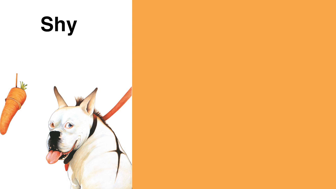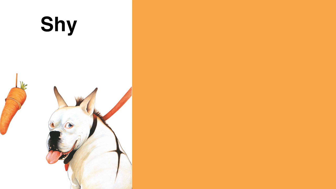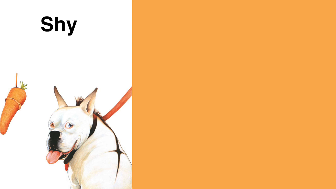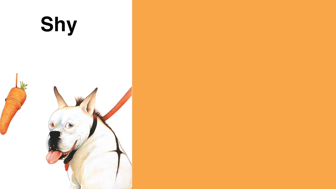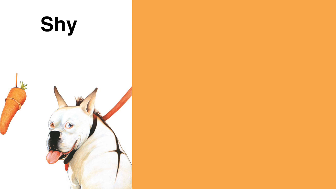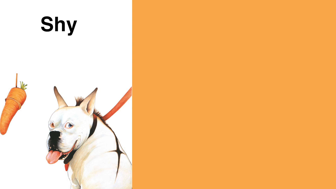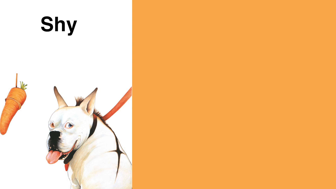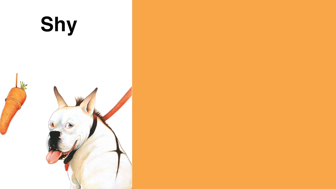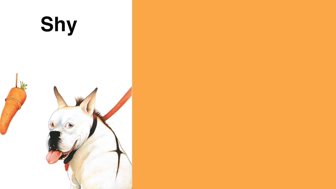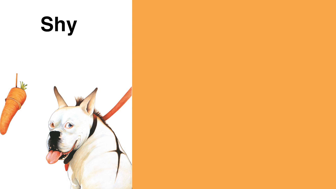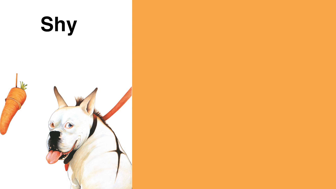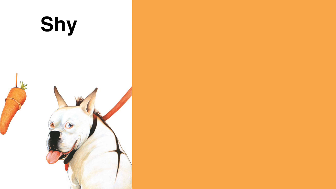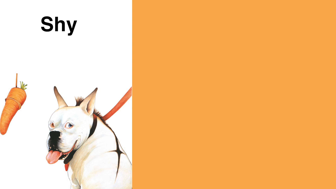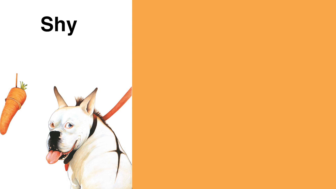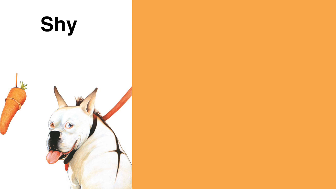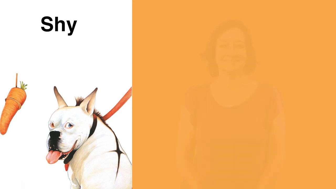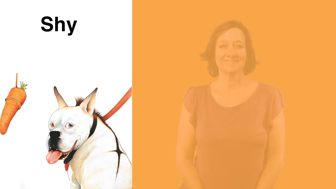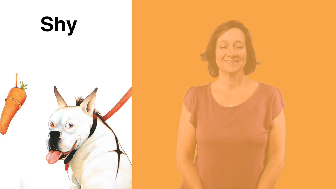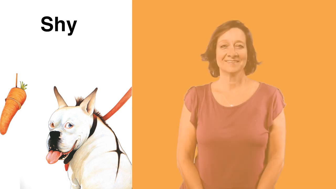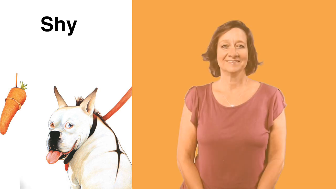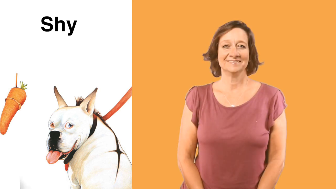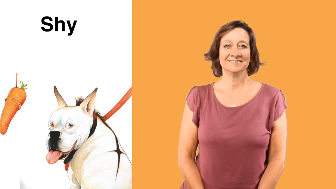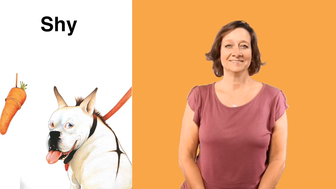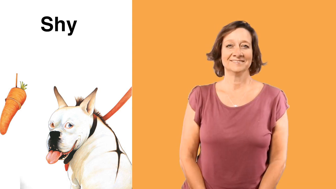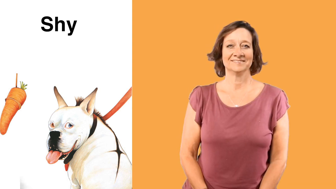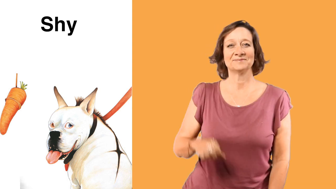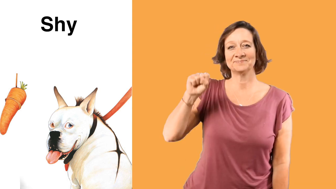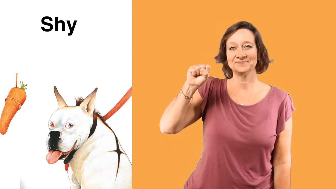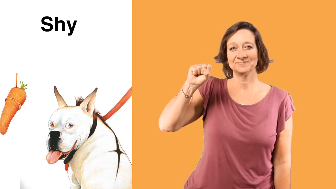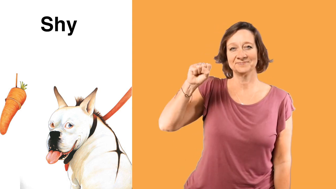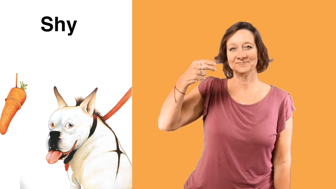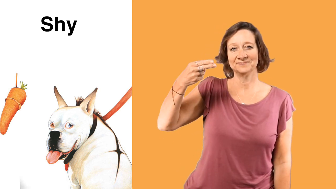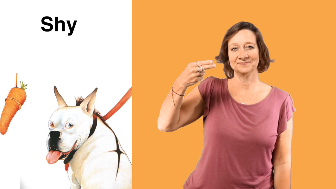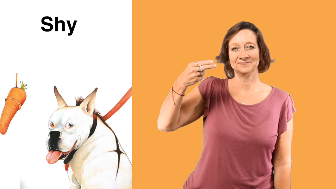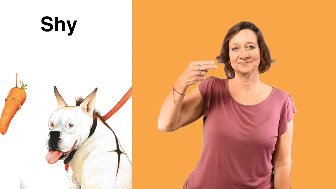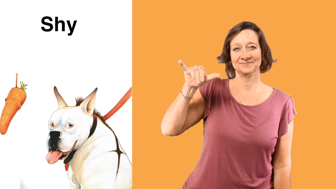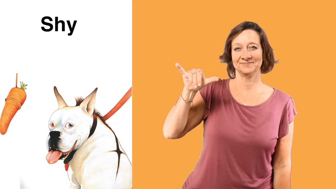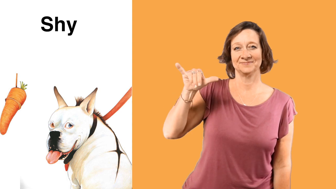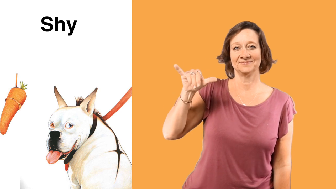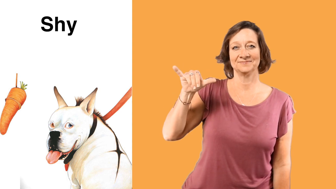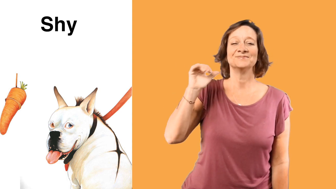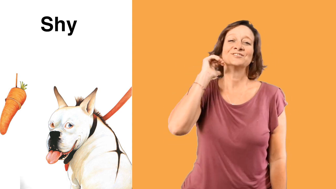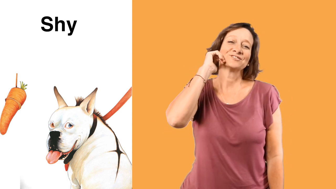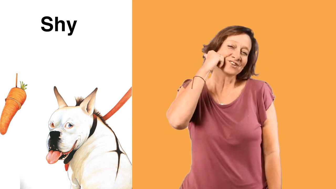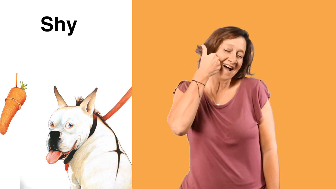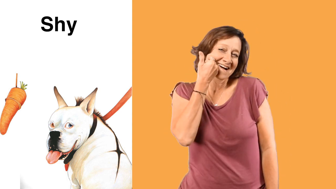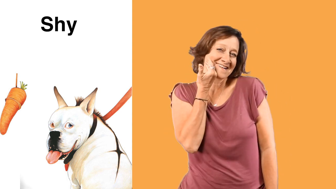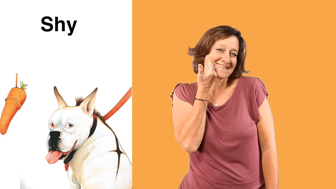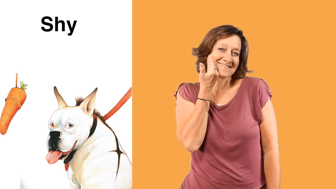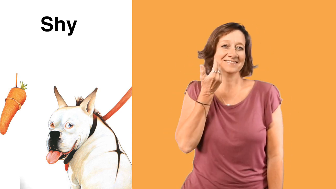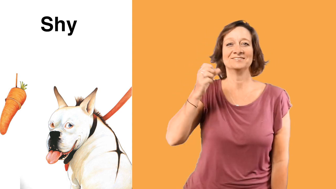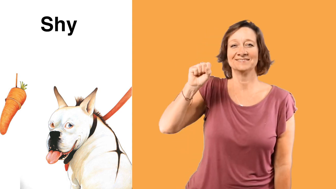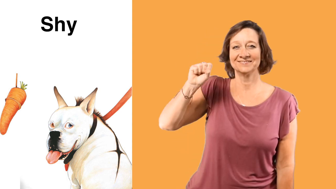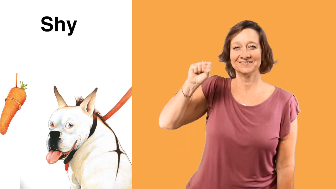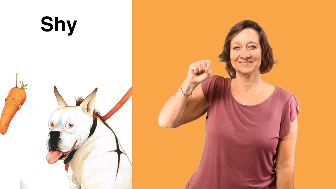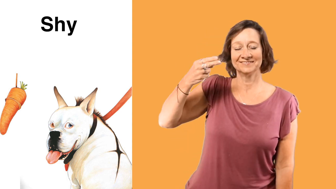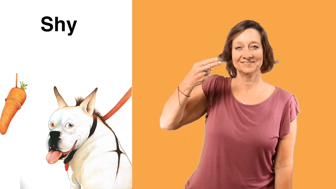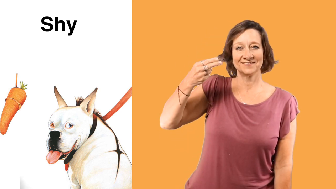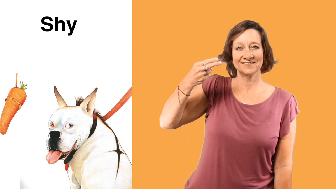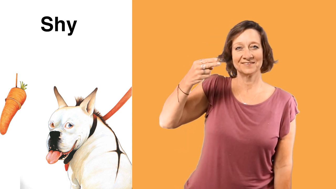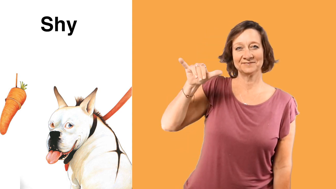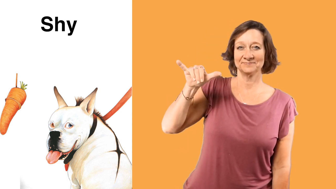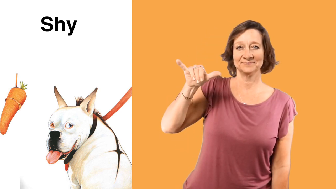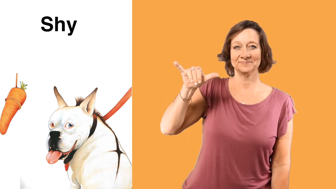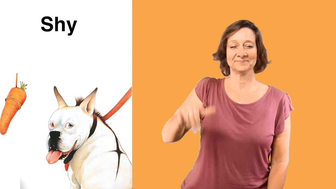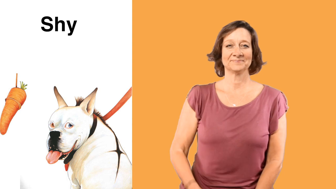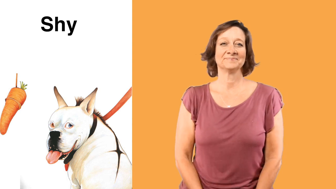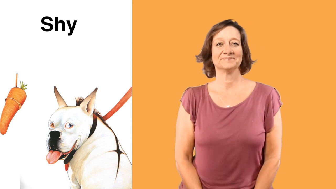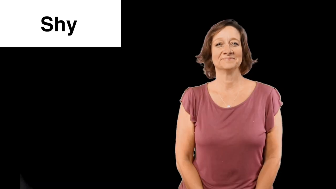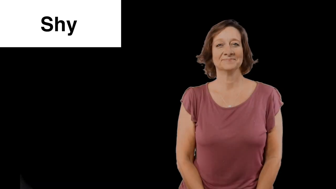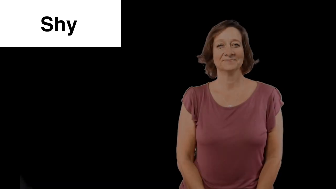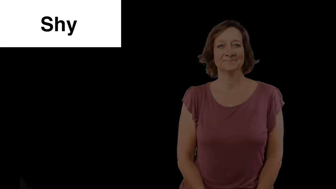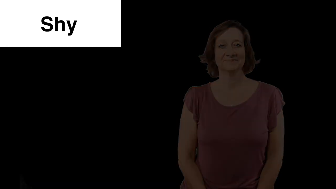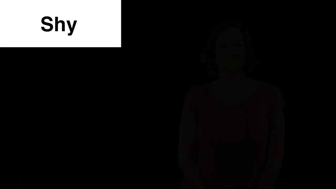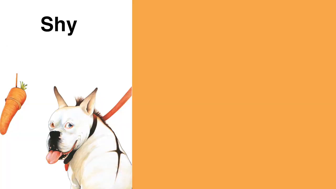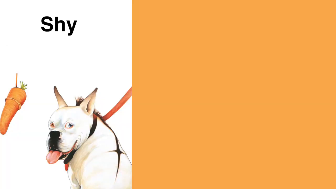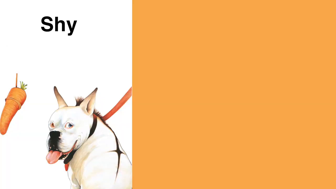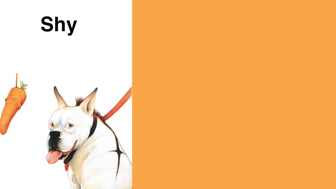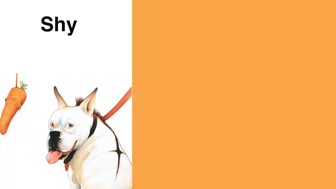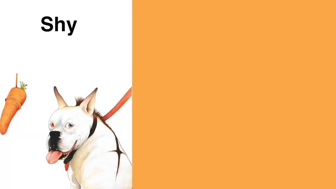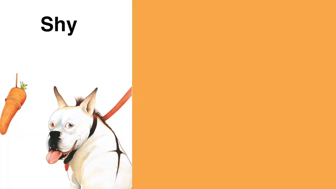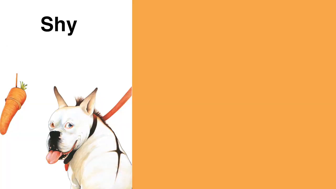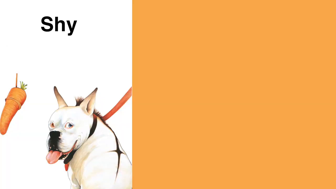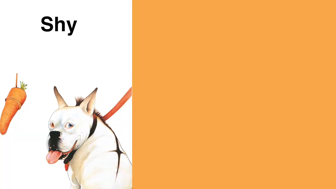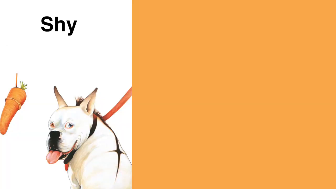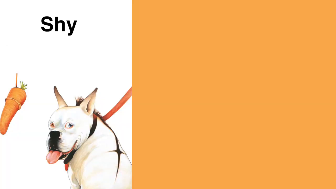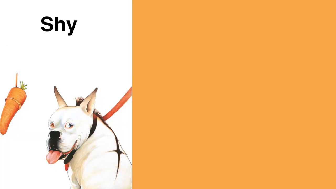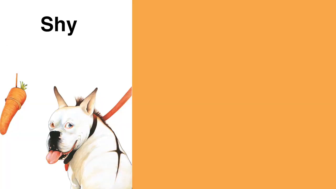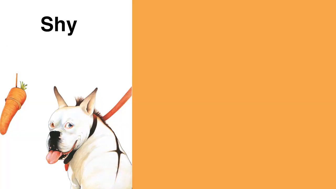Shy